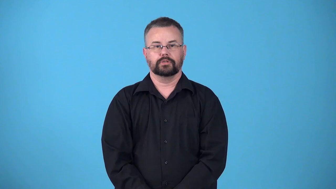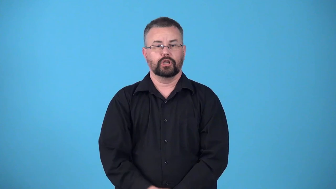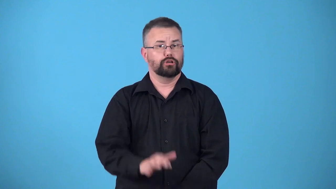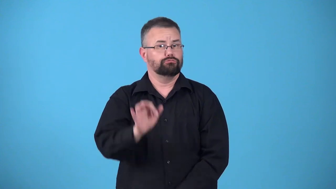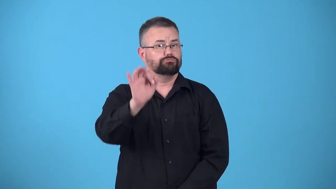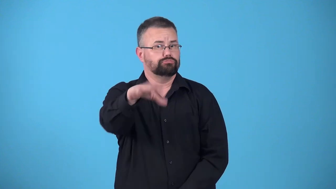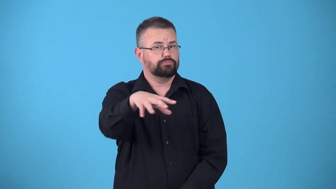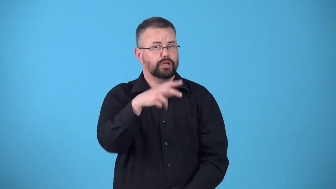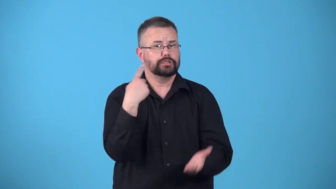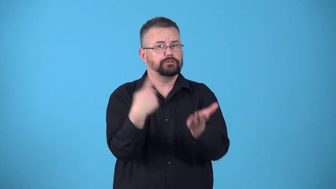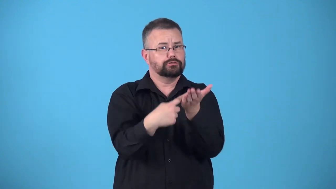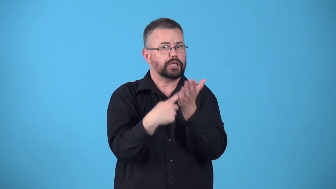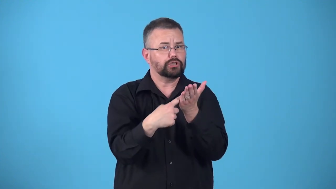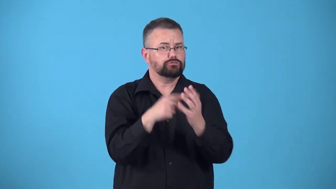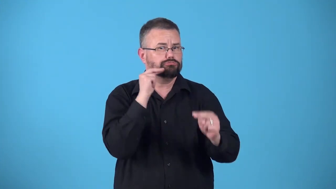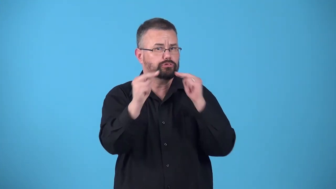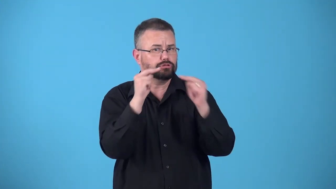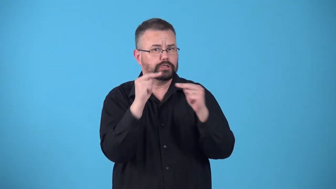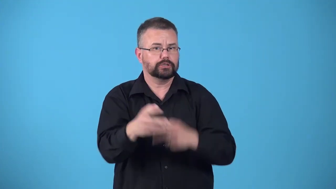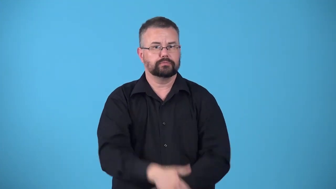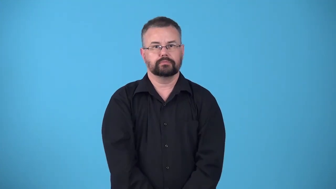bring to the table